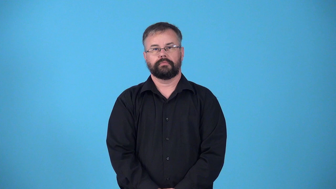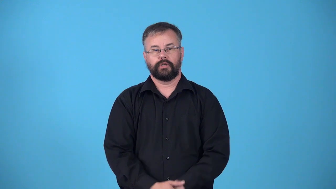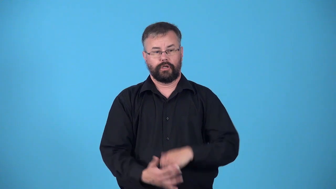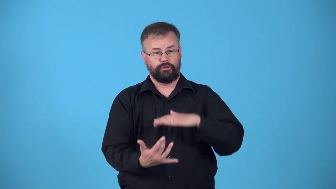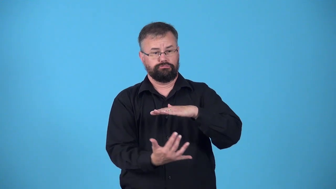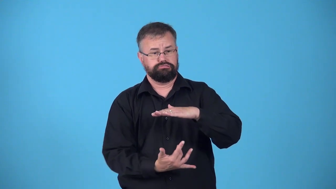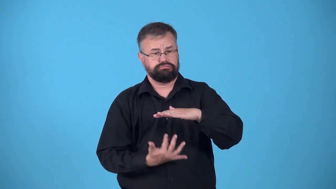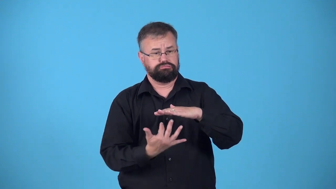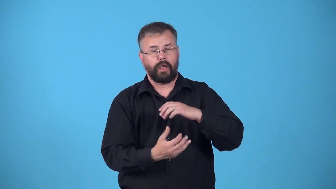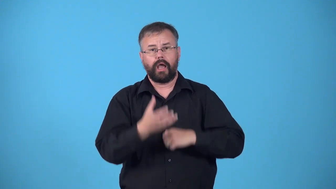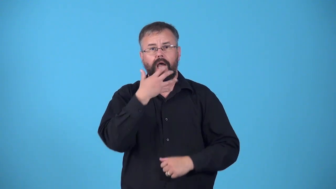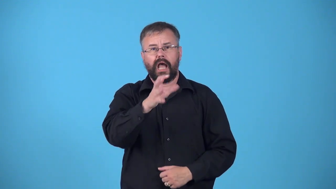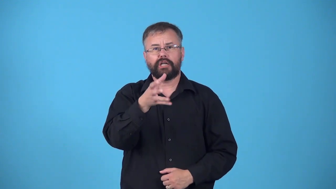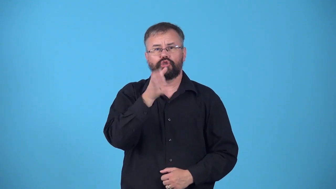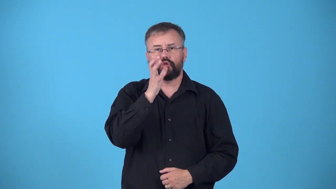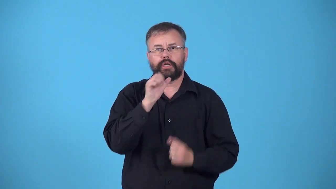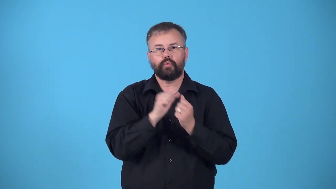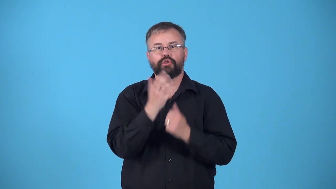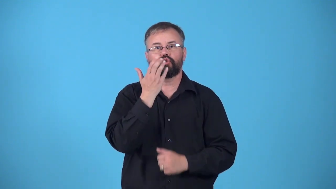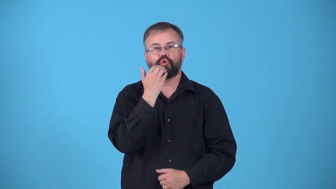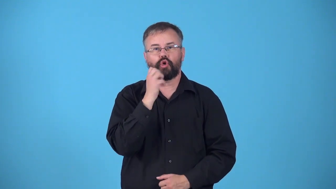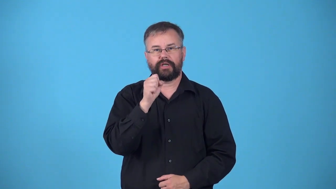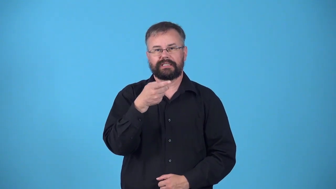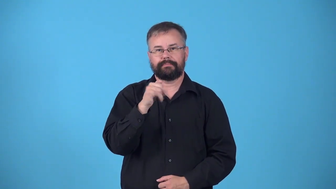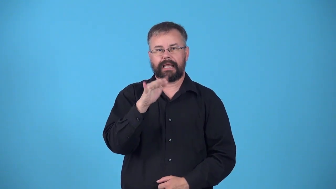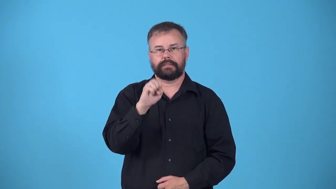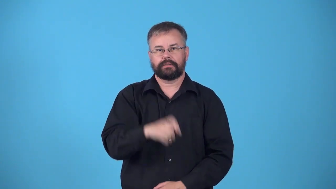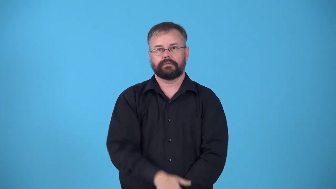mull